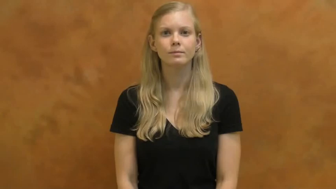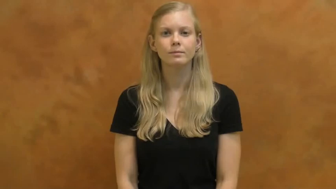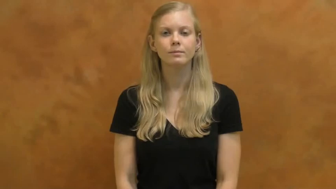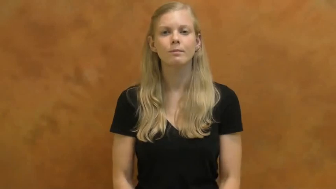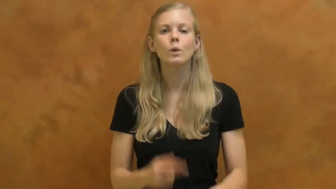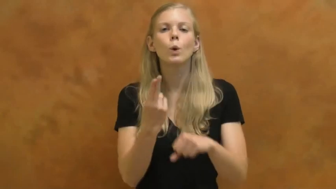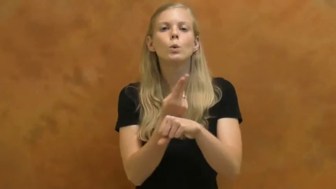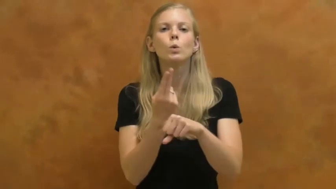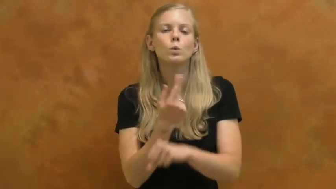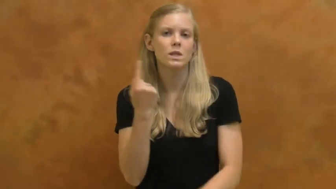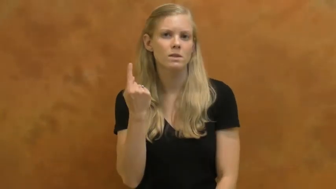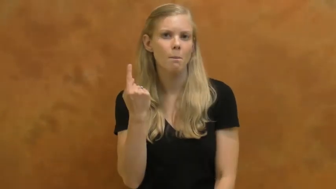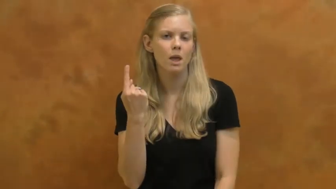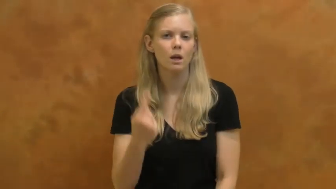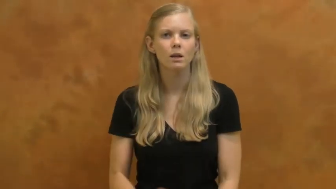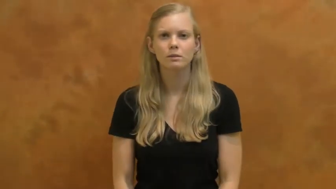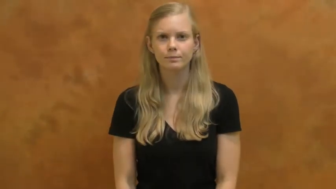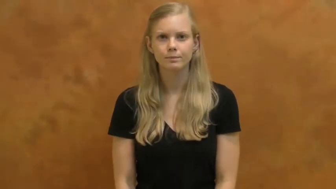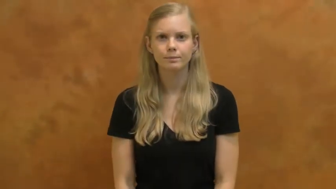function